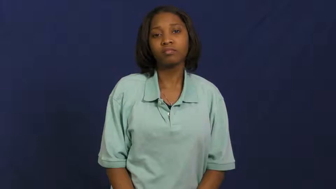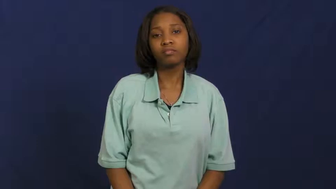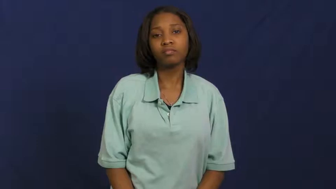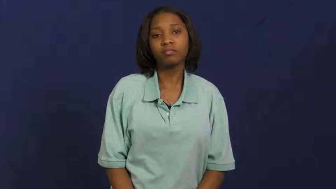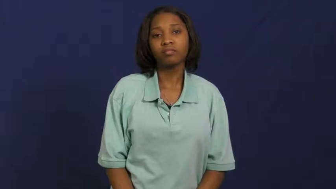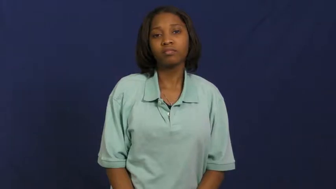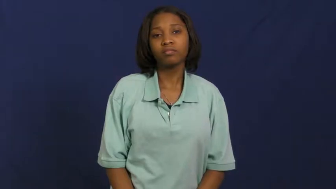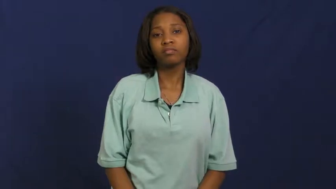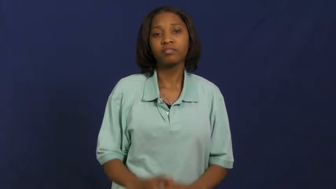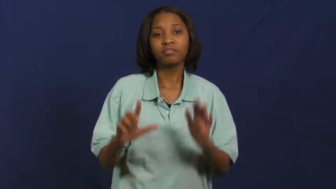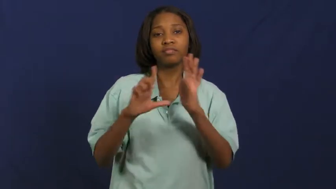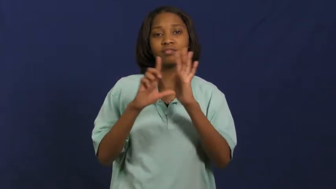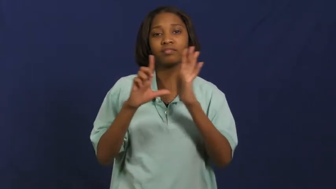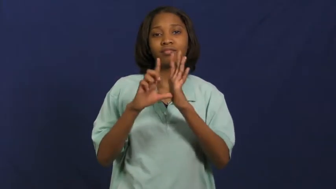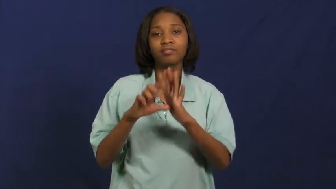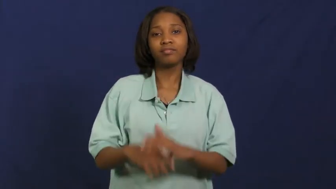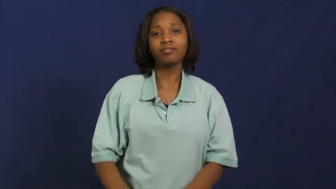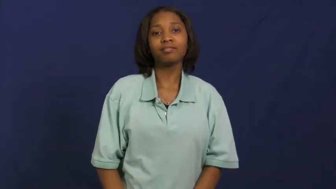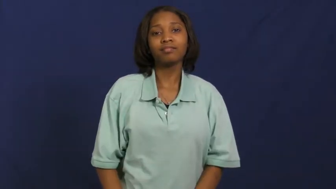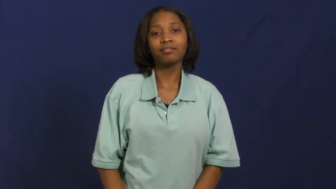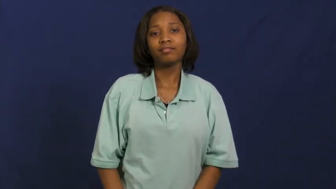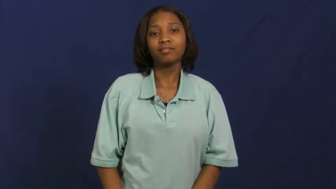lutheran